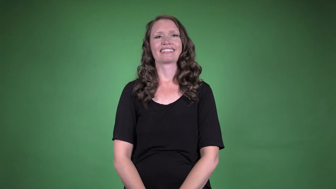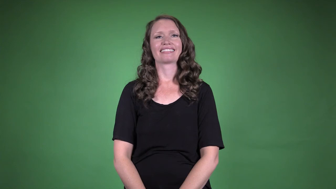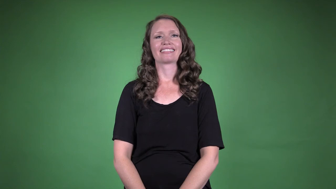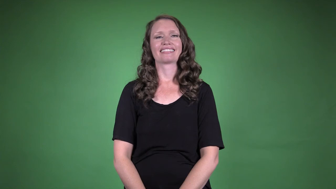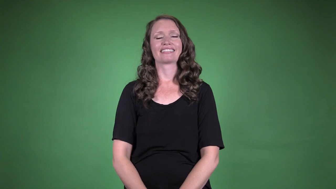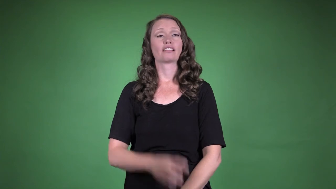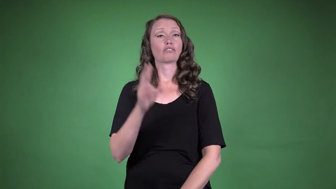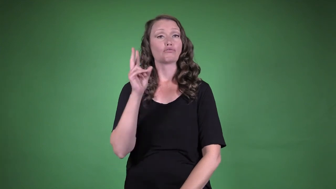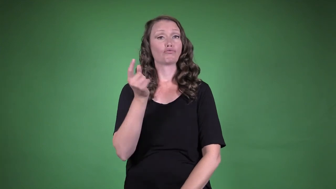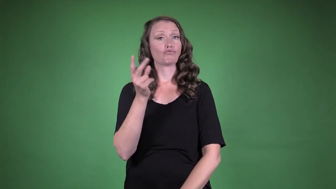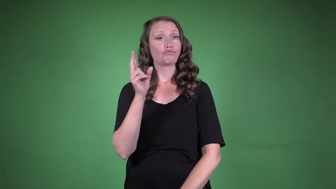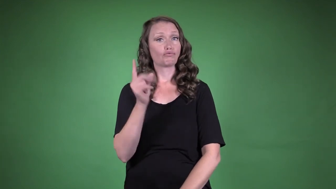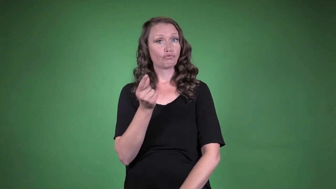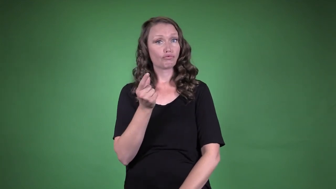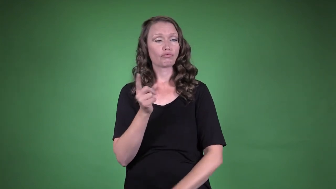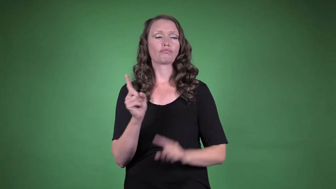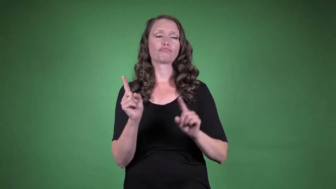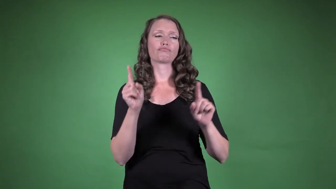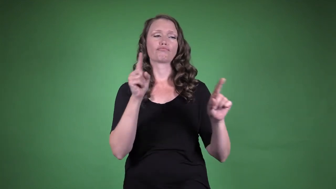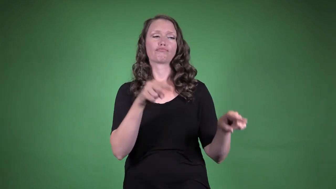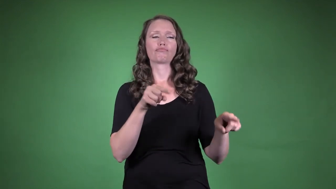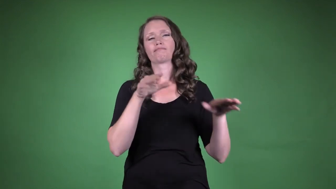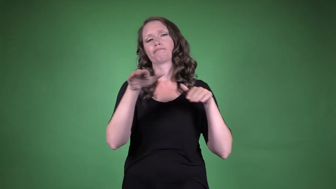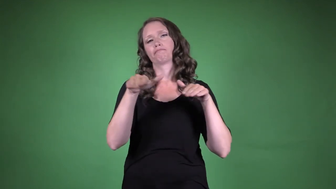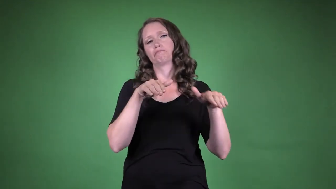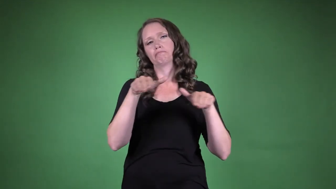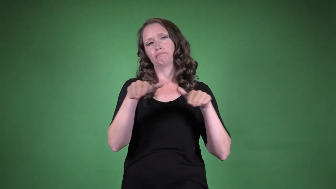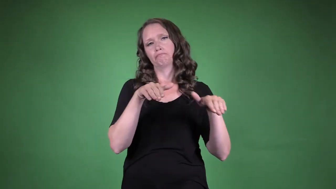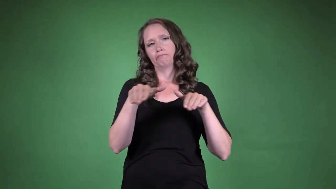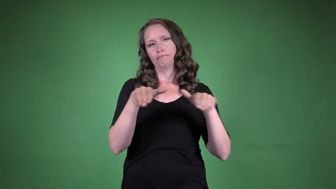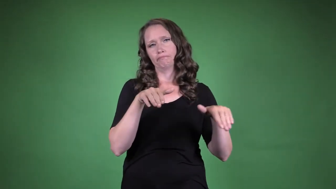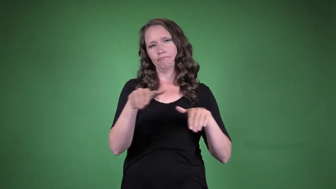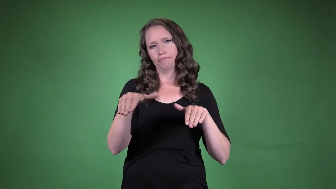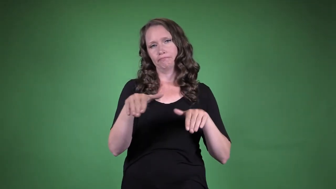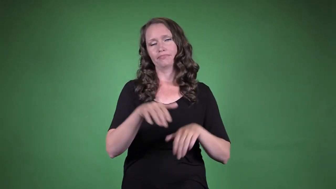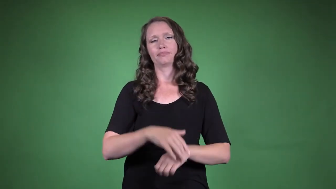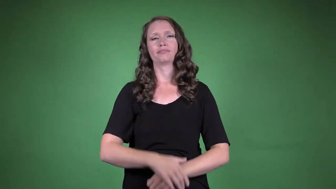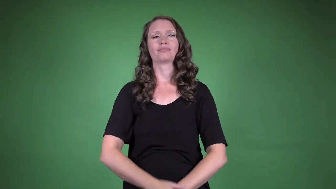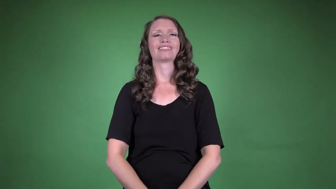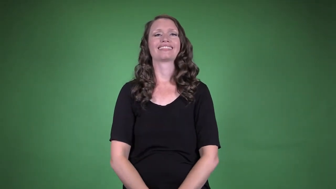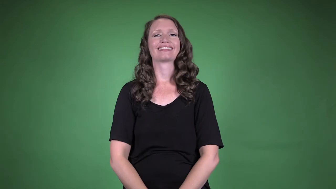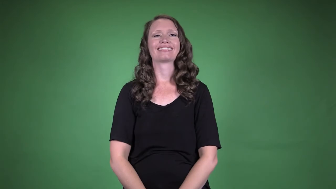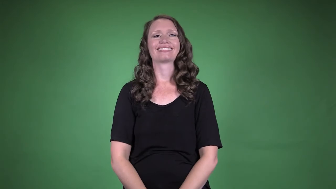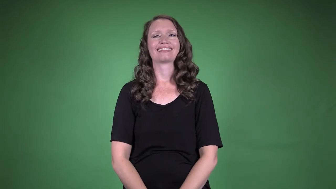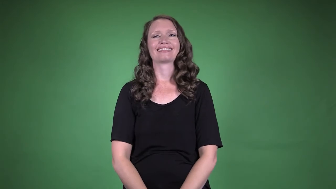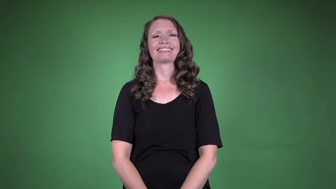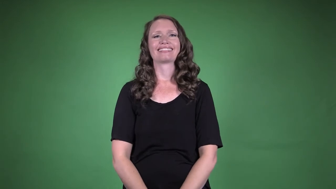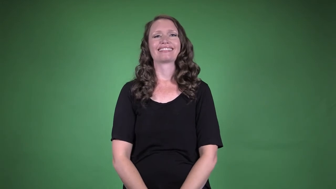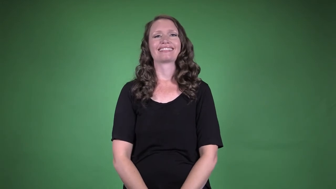take the dog for a walk